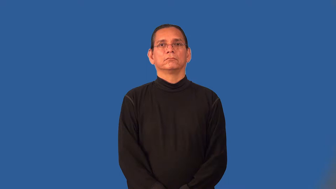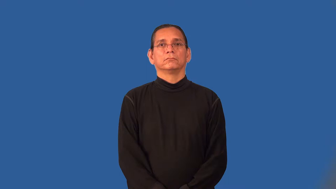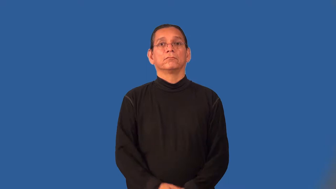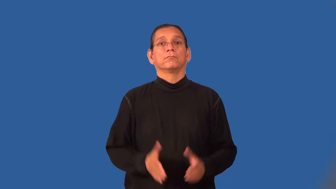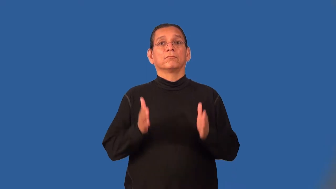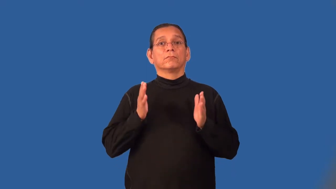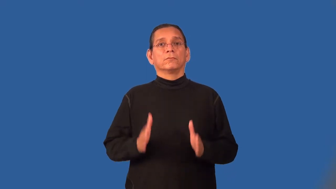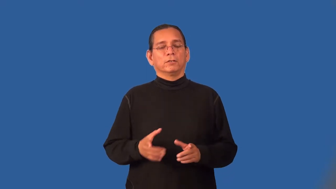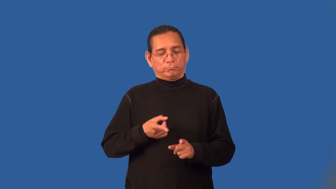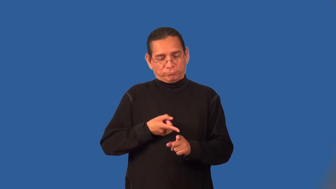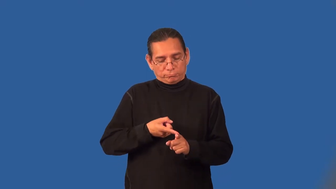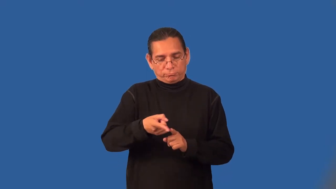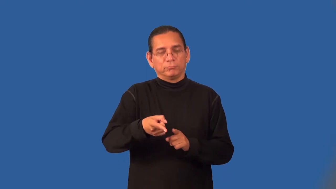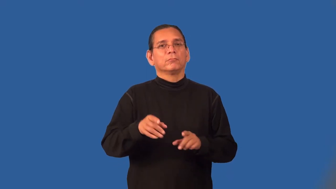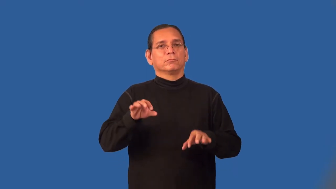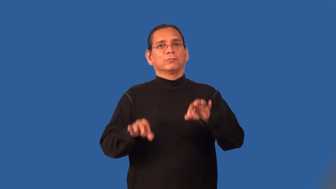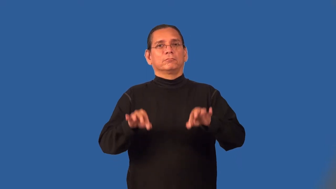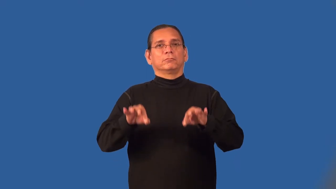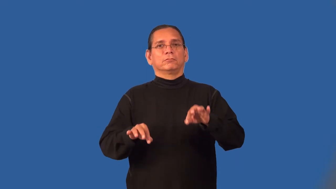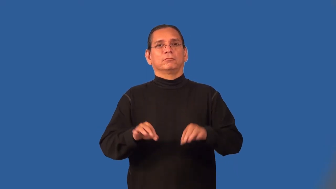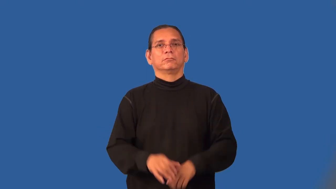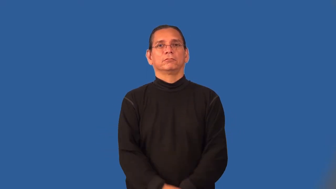puppeteer